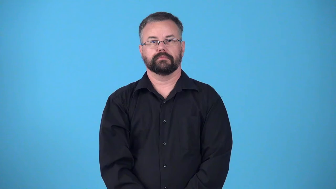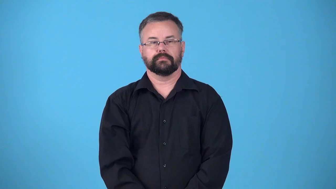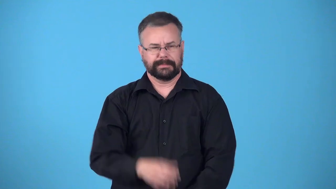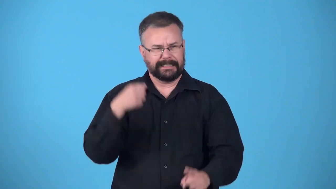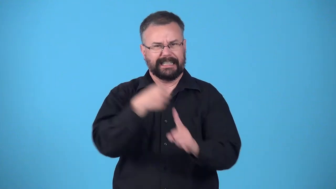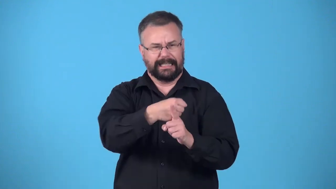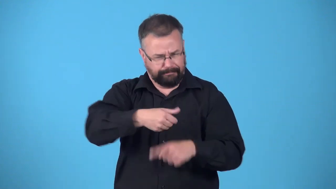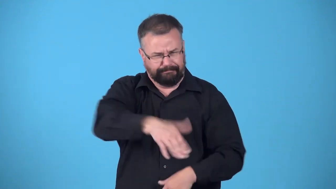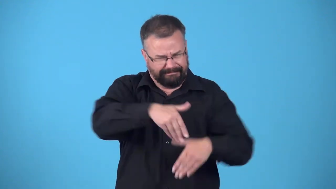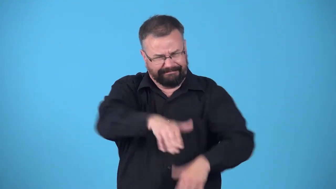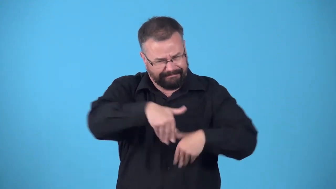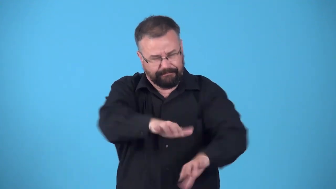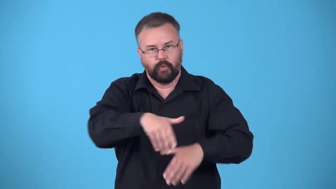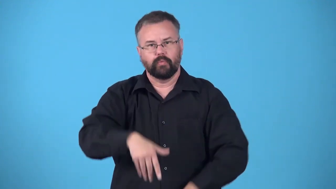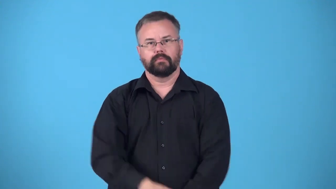beat off